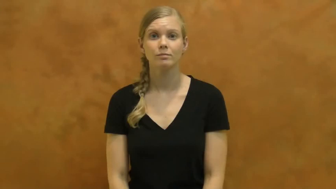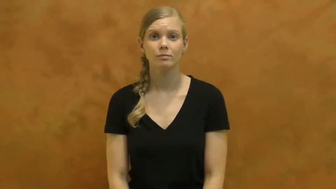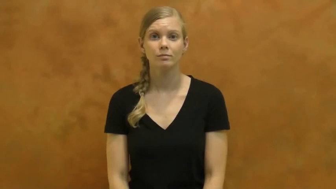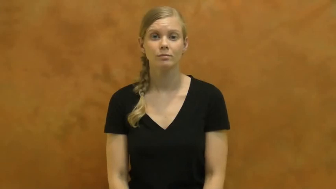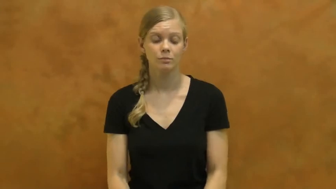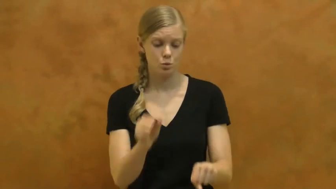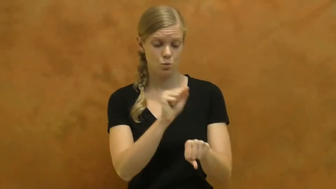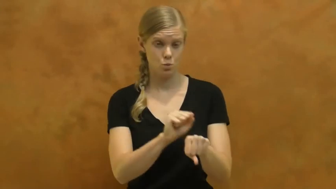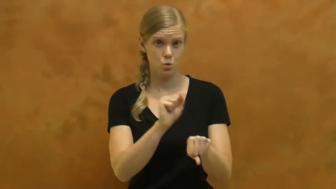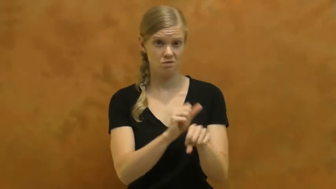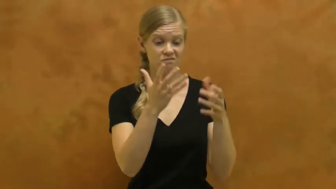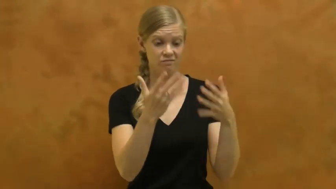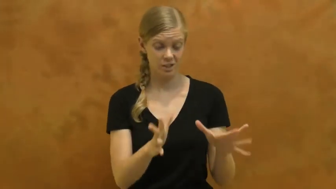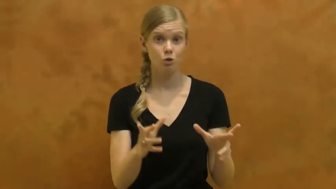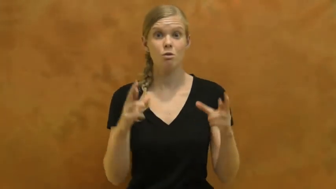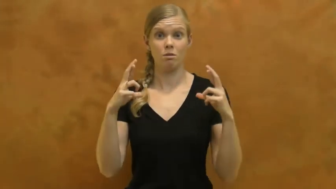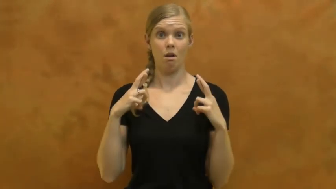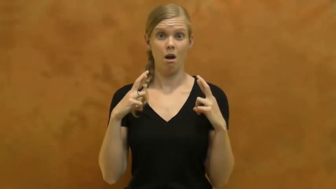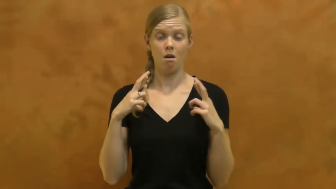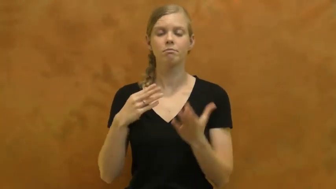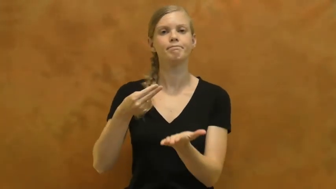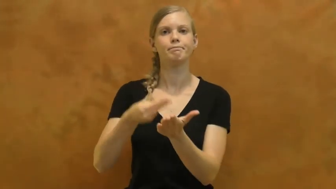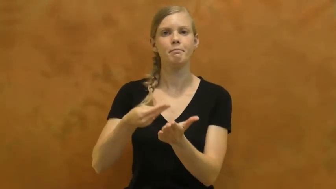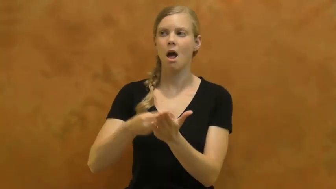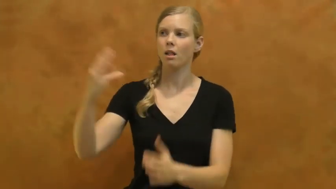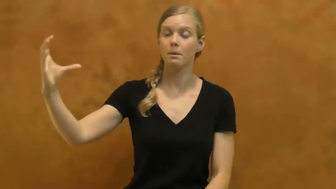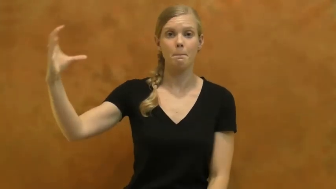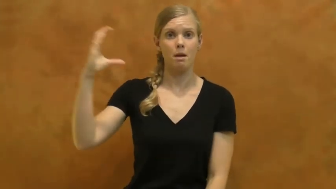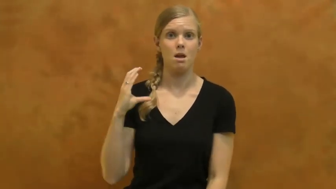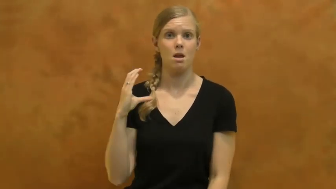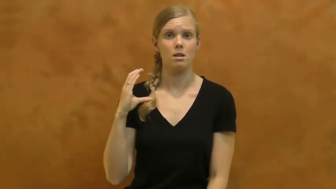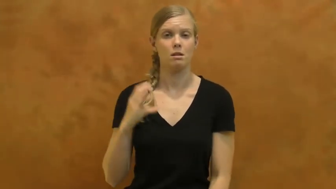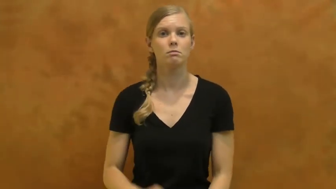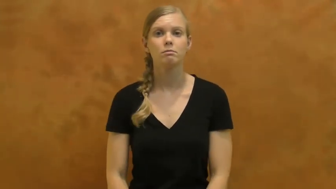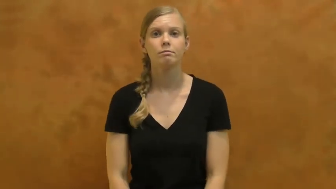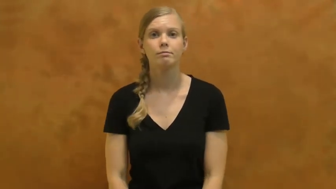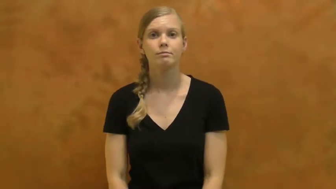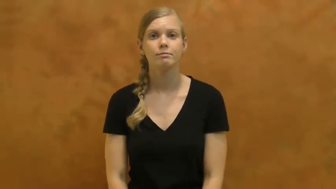basic state pension